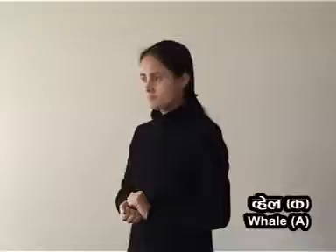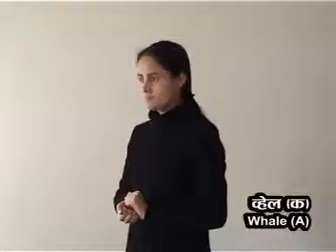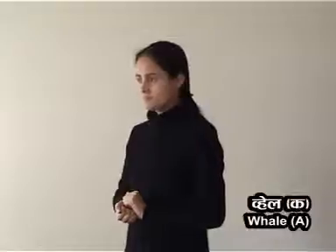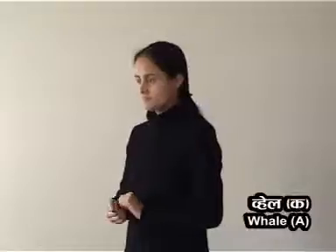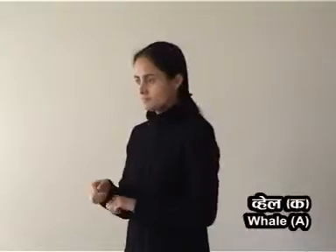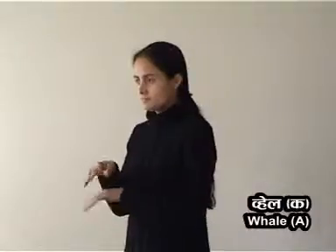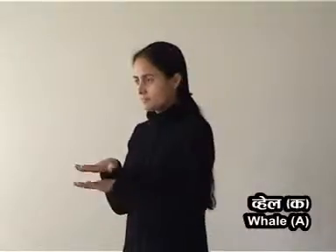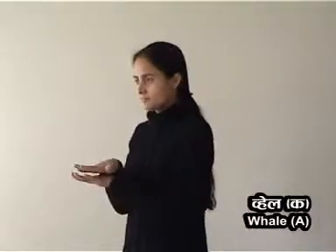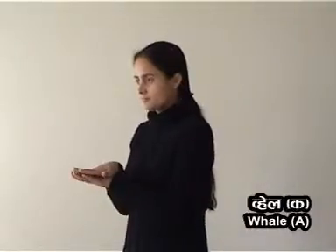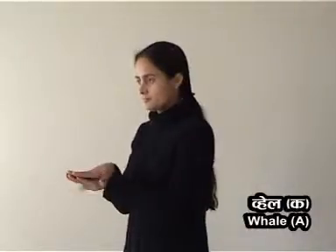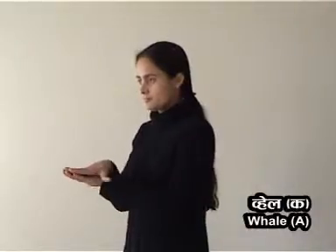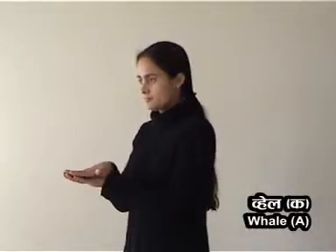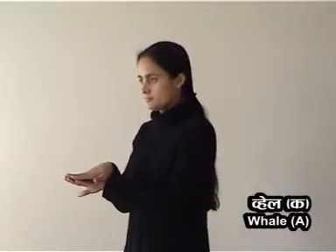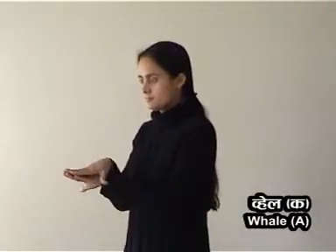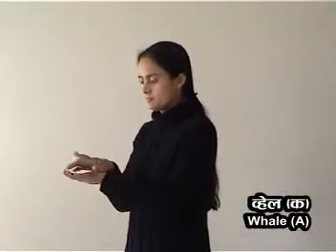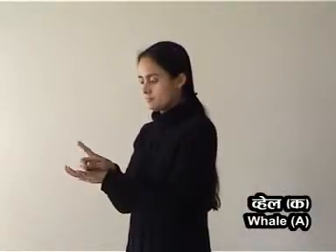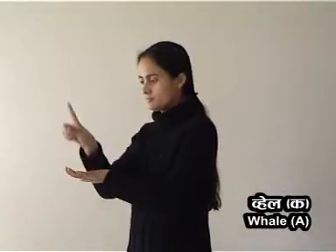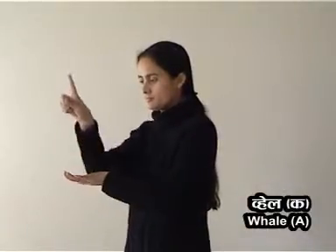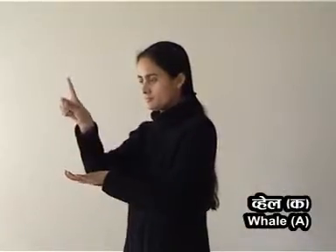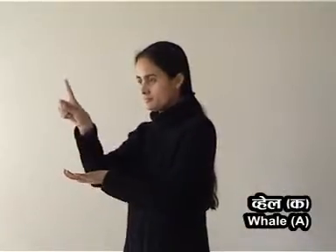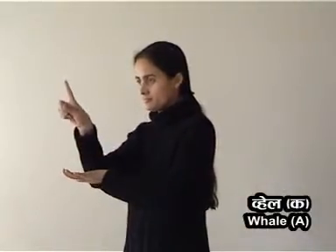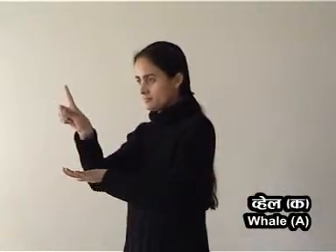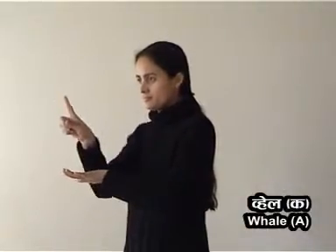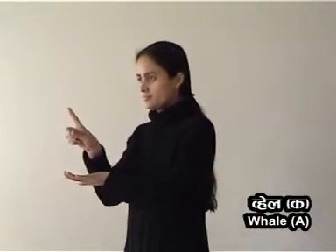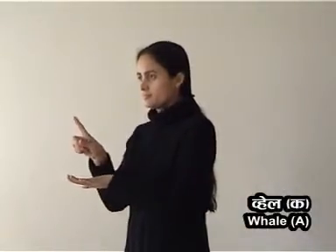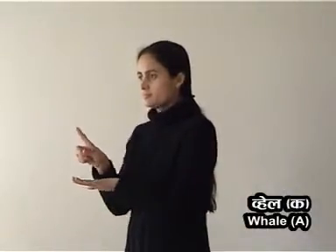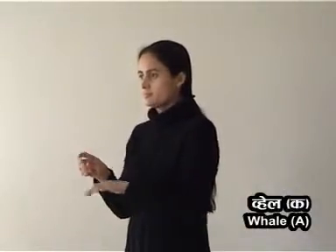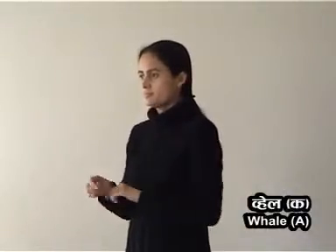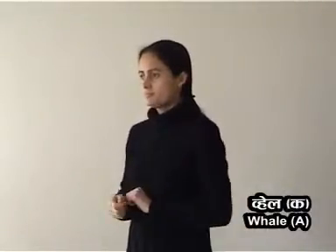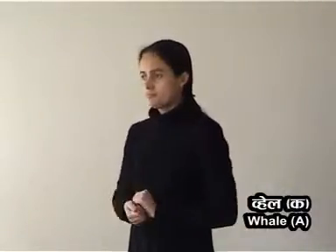whale